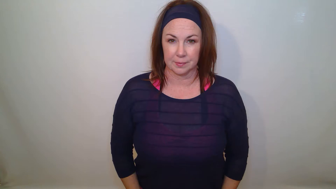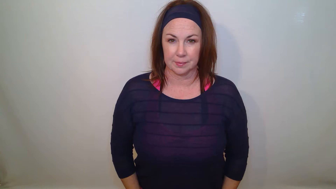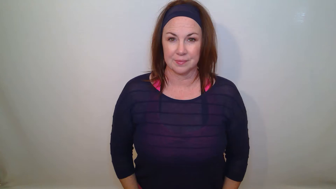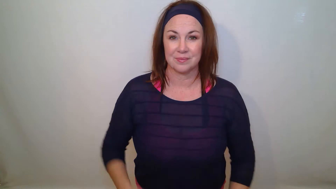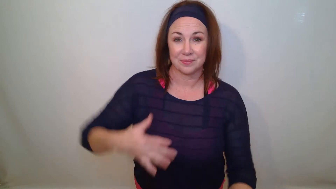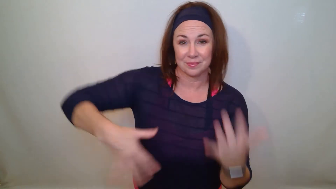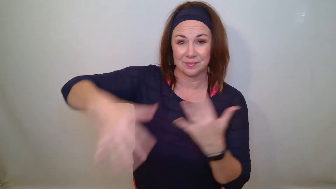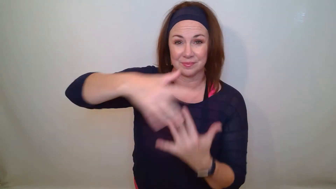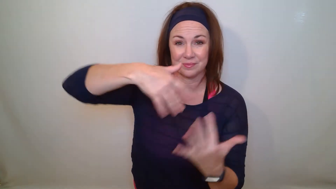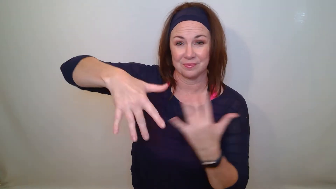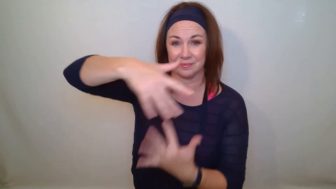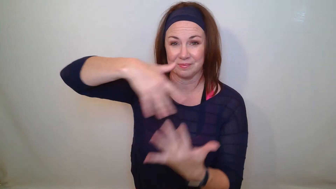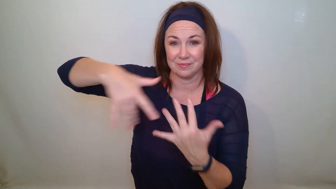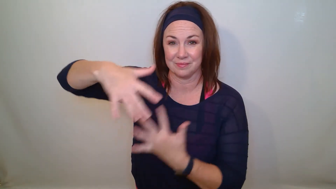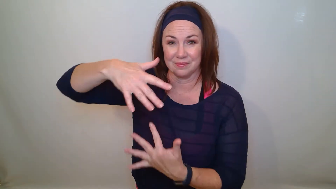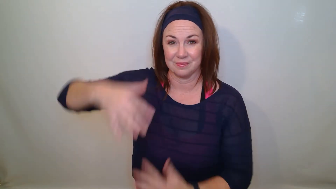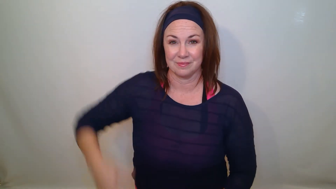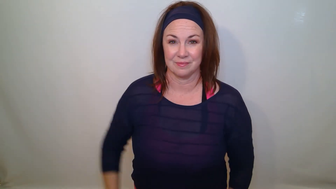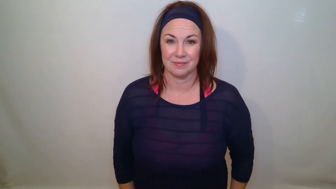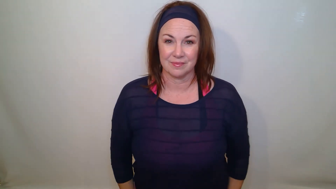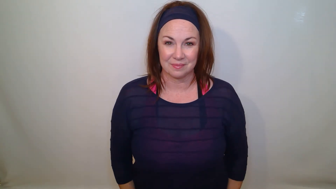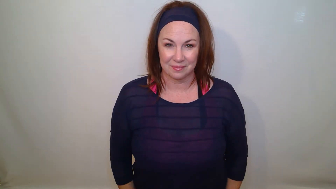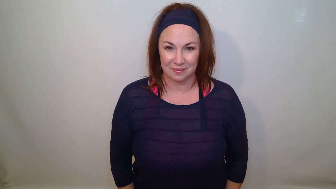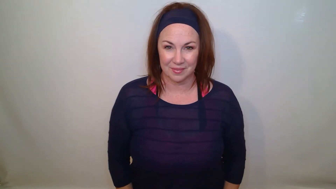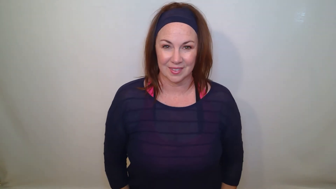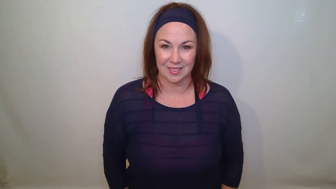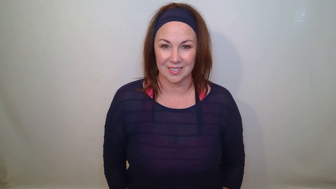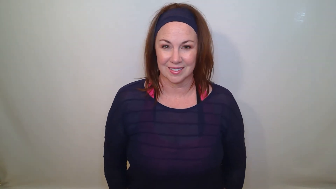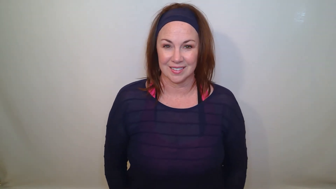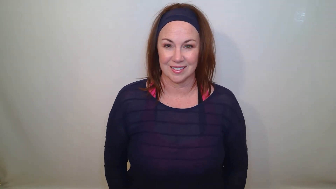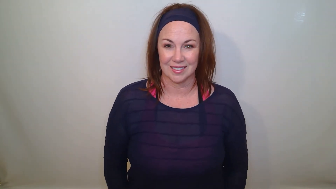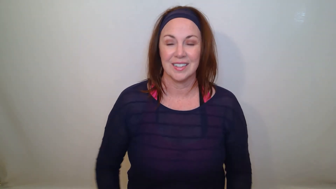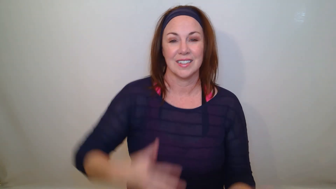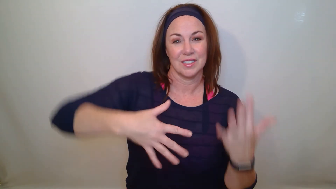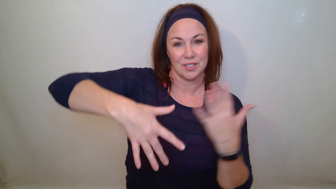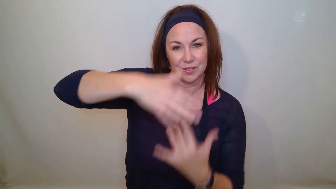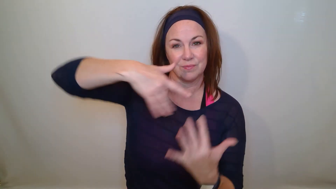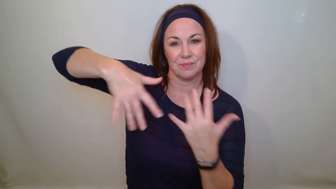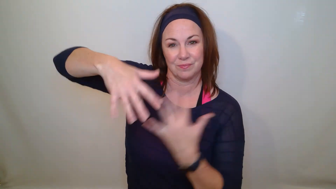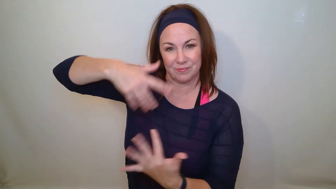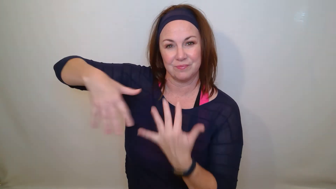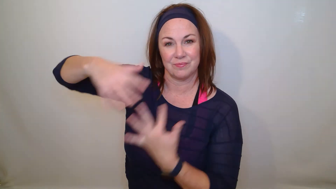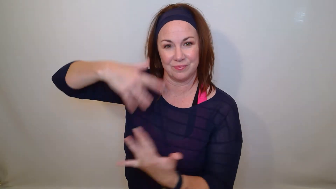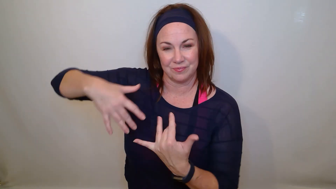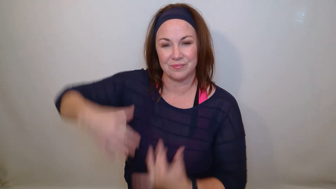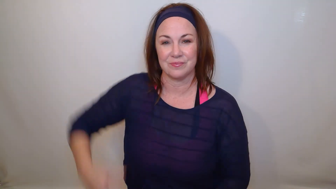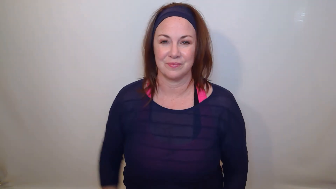Opposite